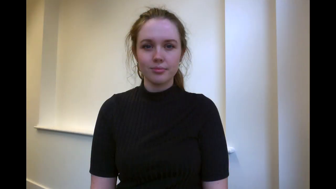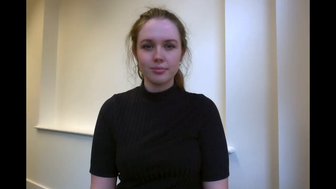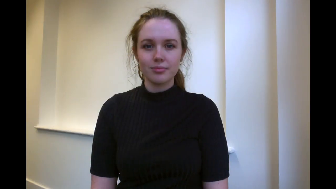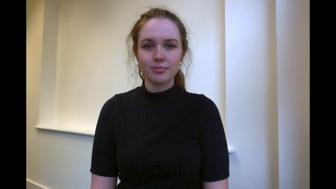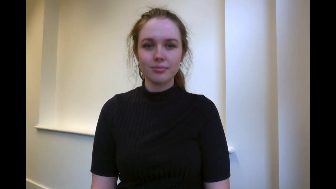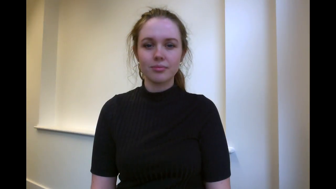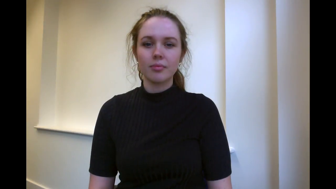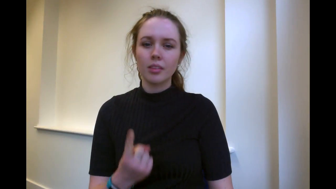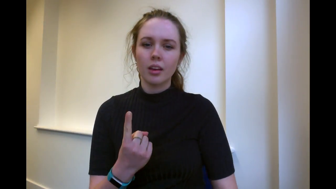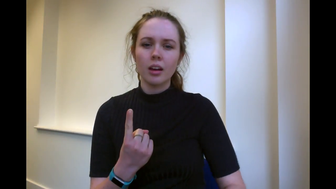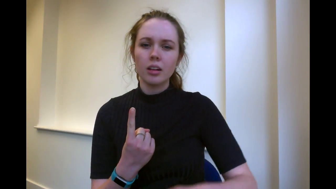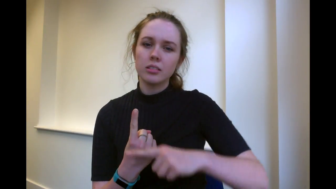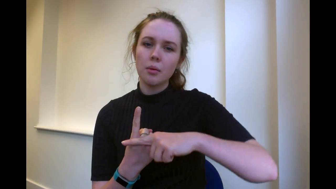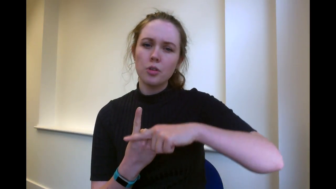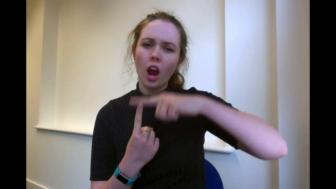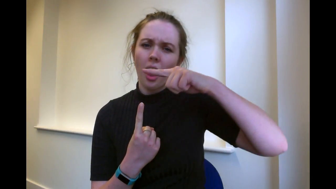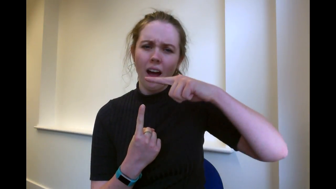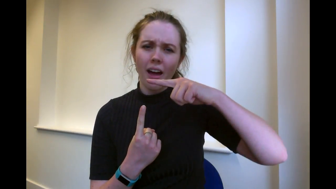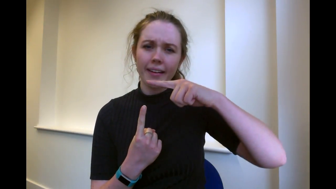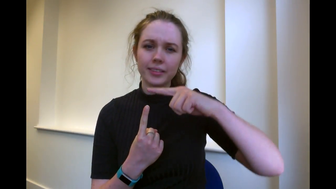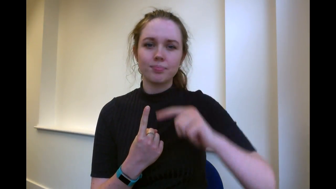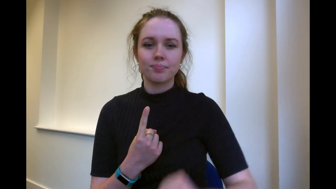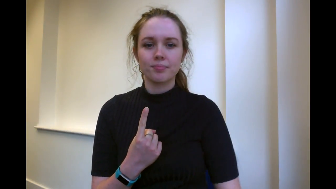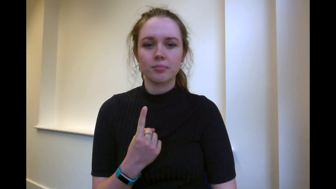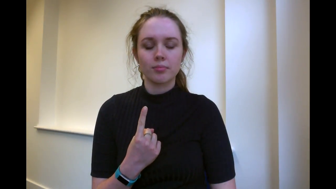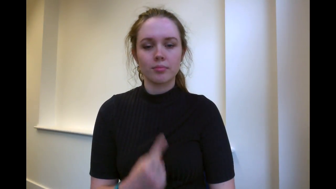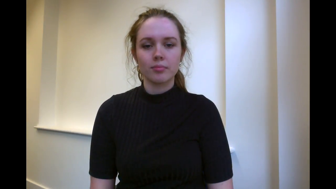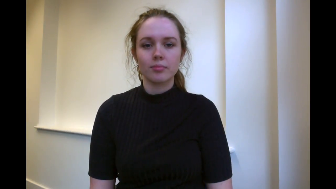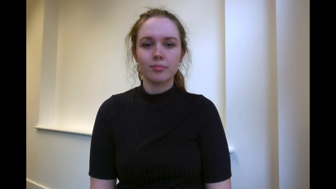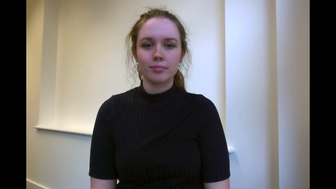High temperature